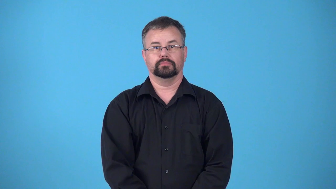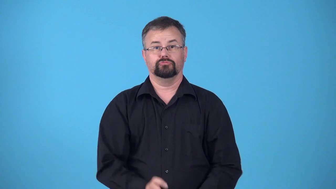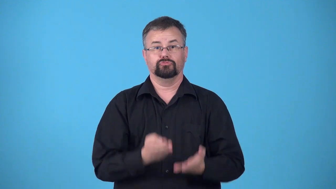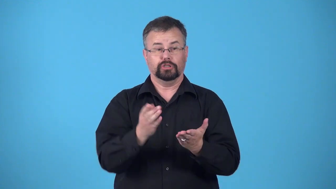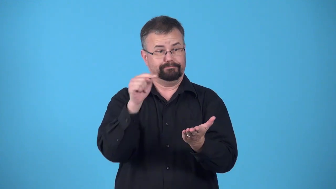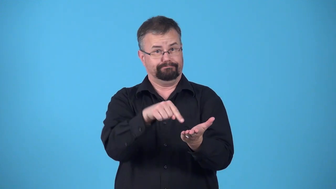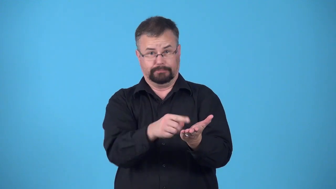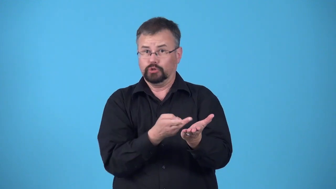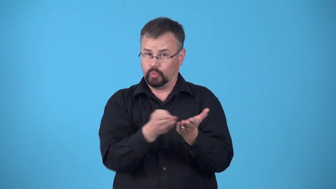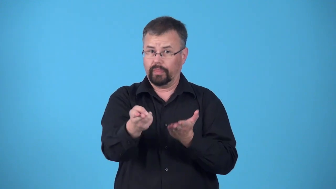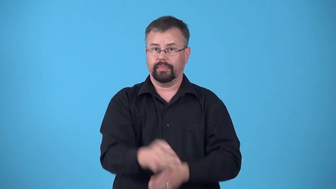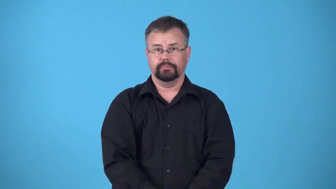contend-suggest something is true